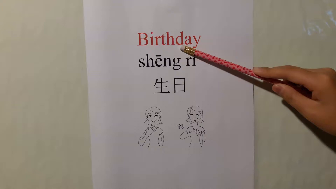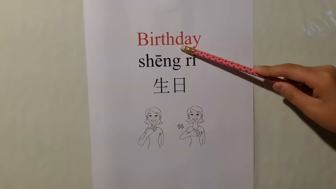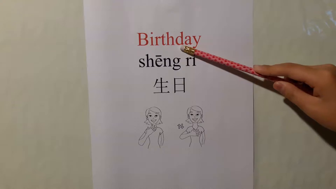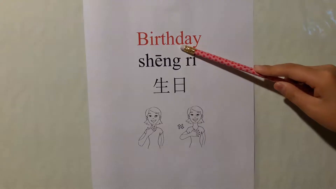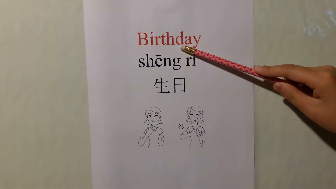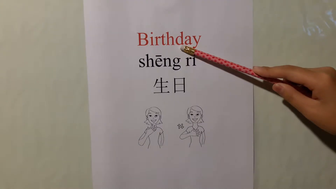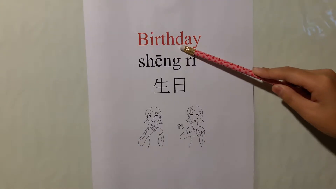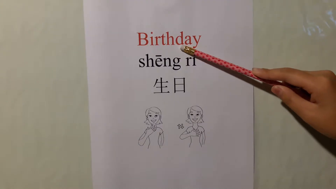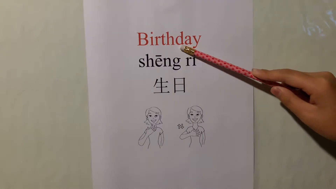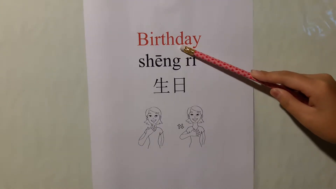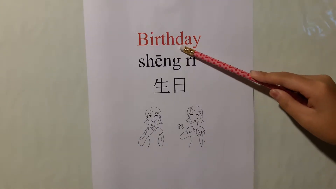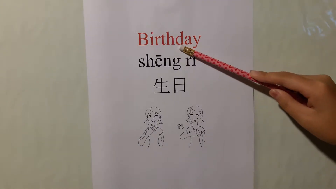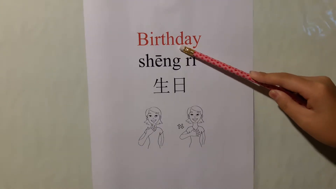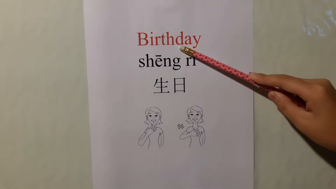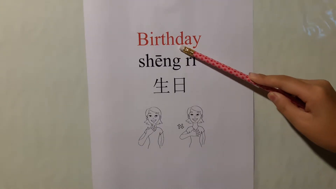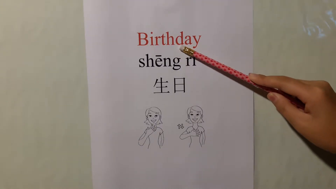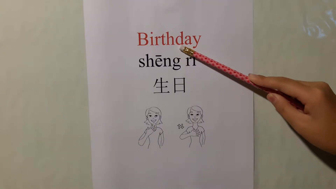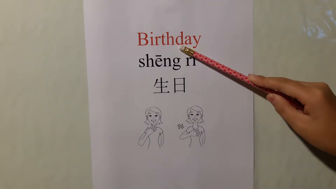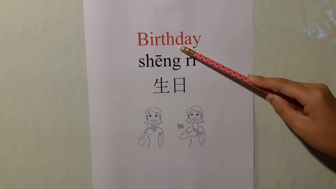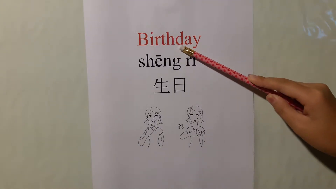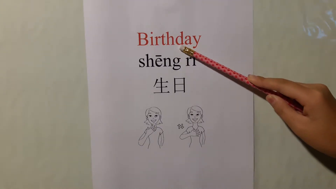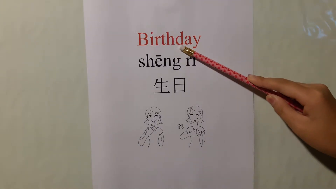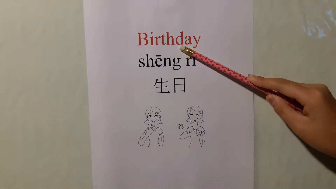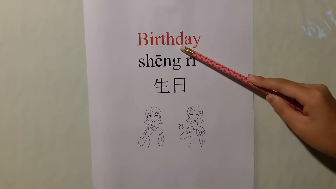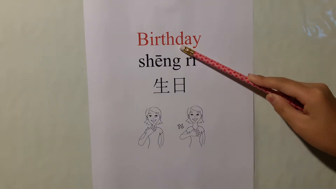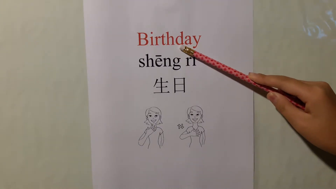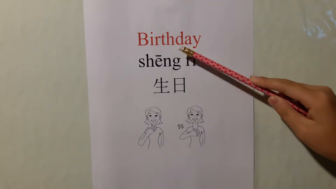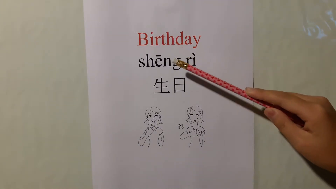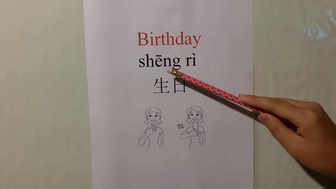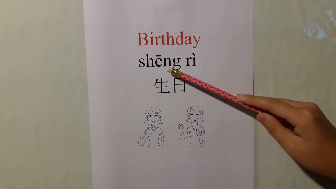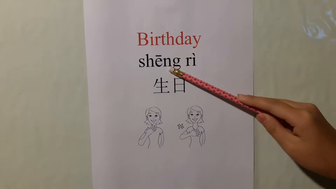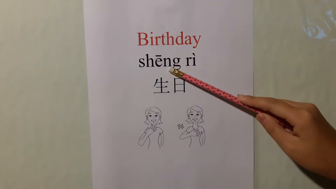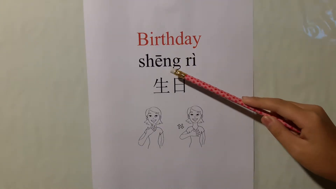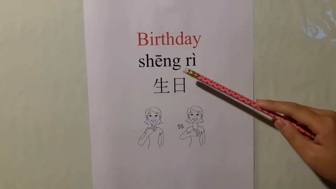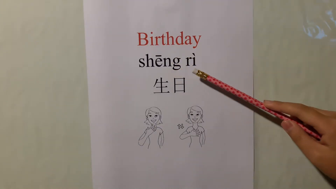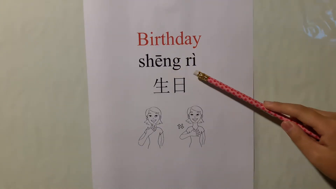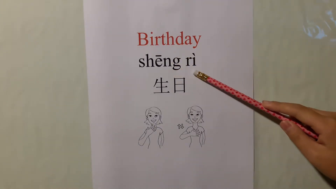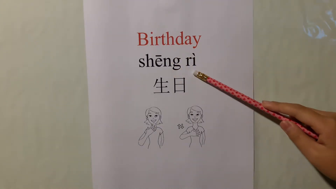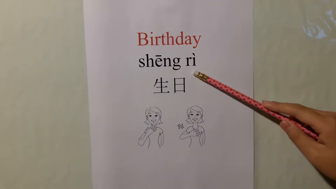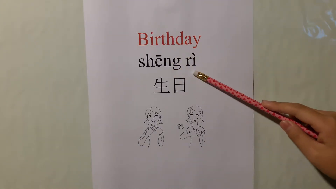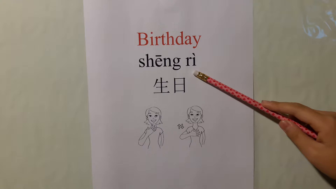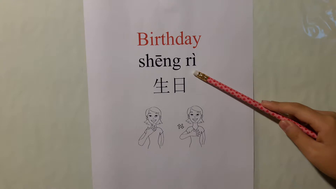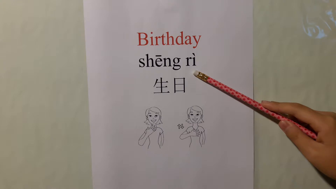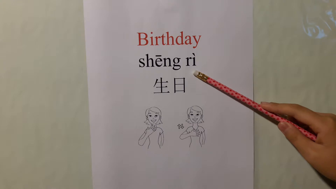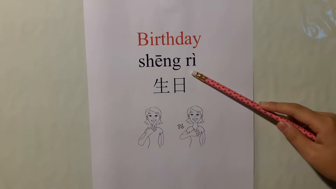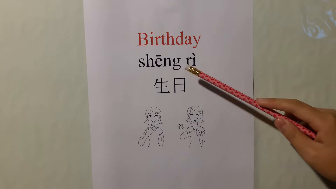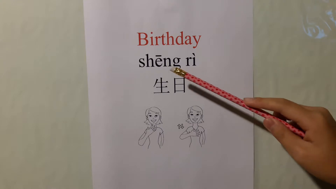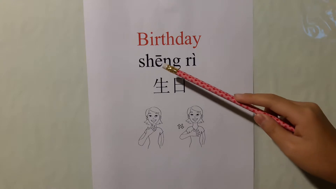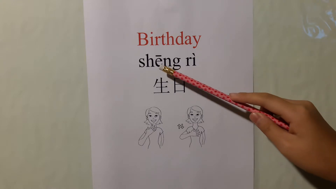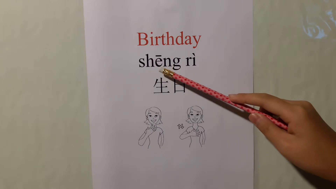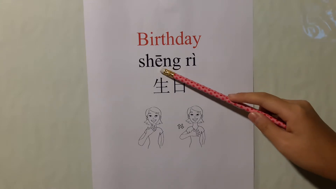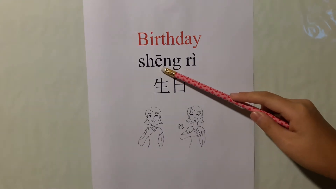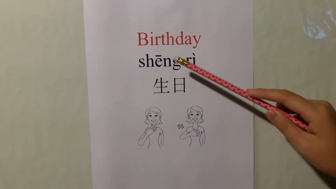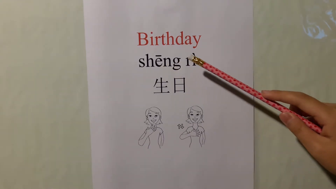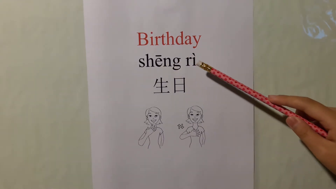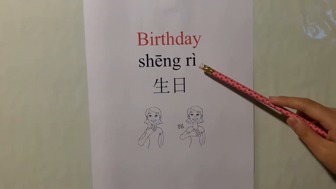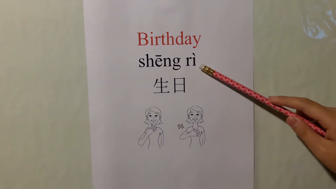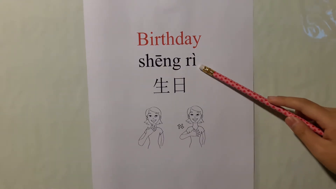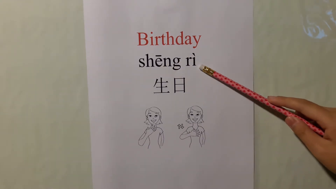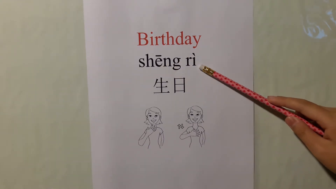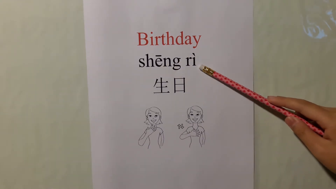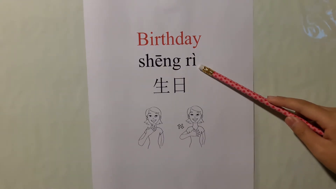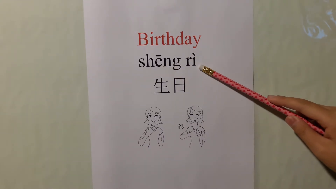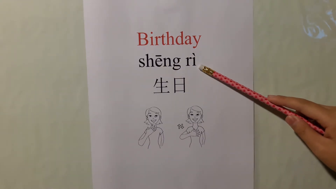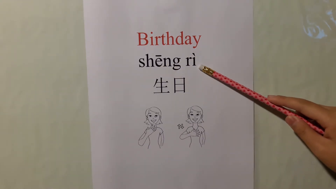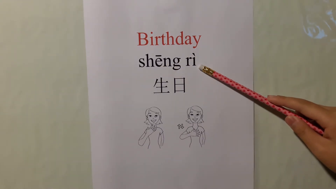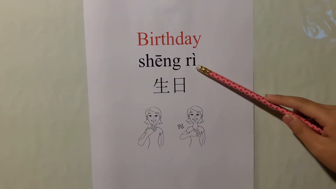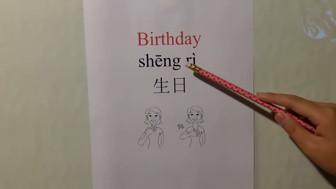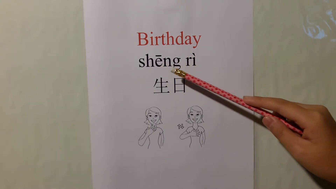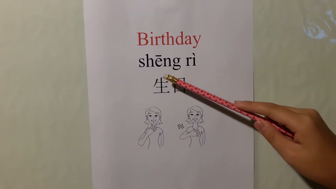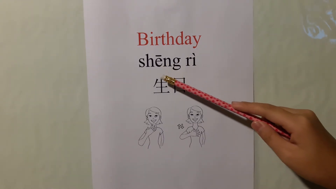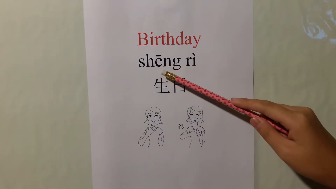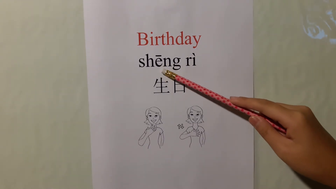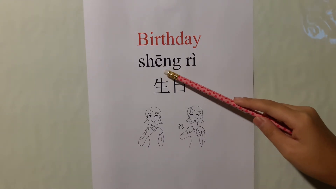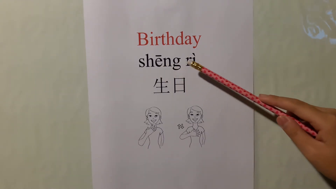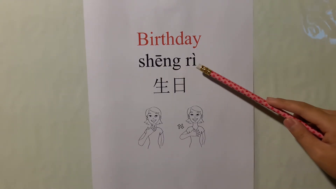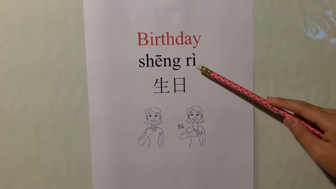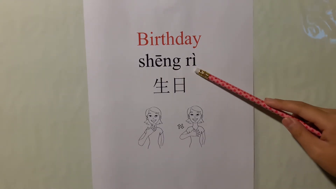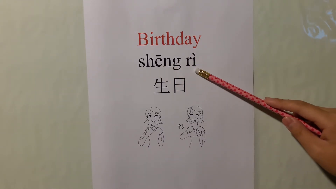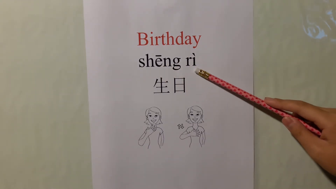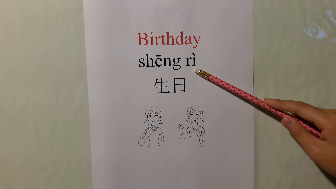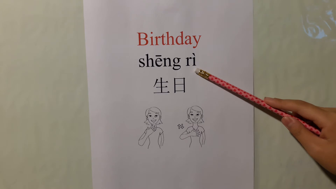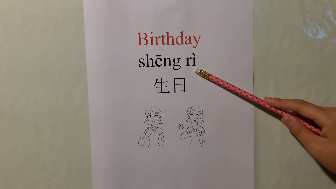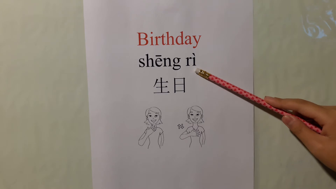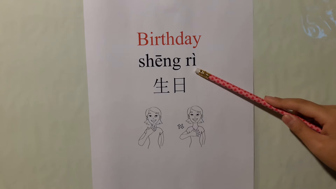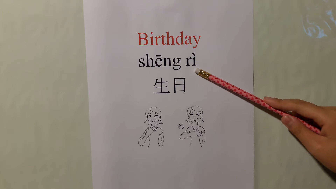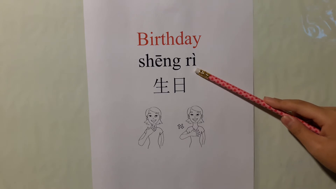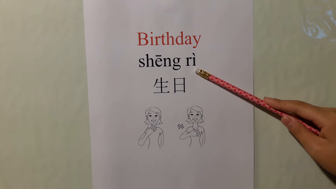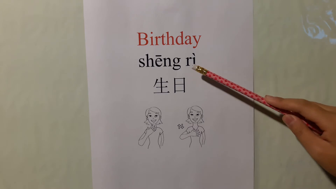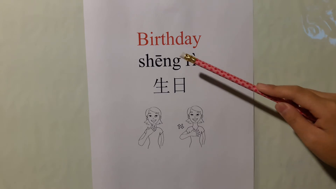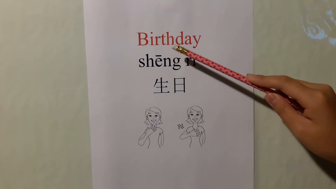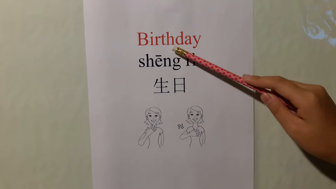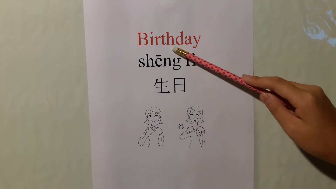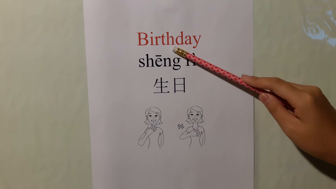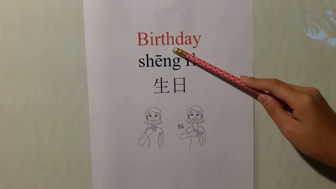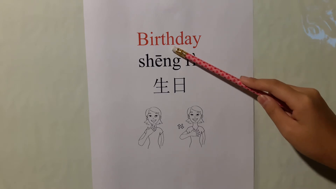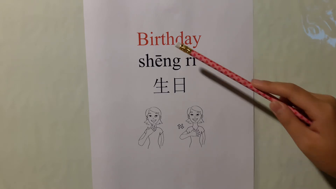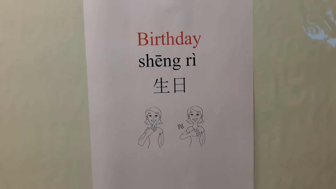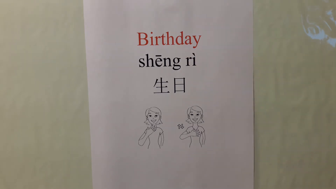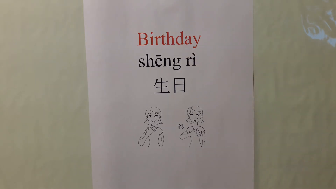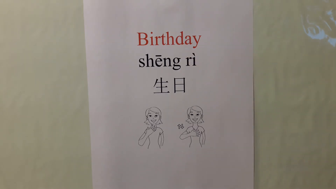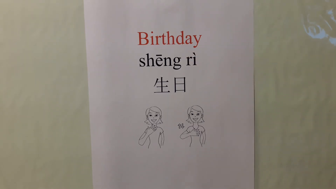Birthday